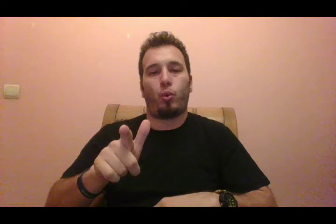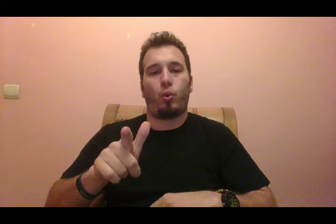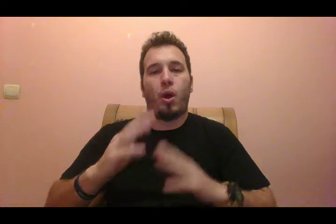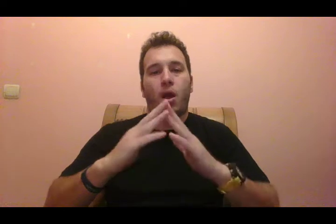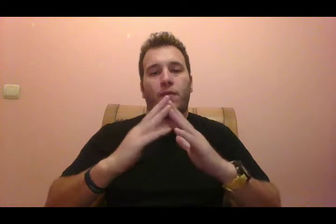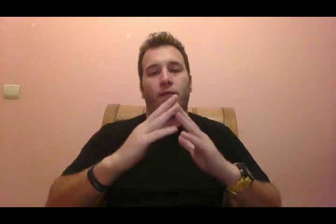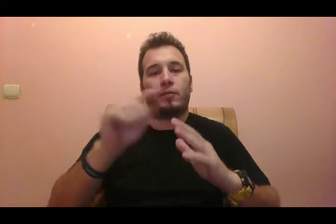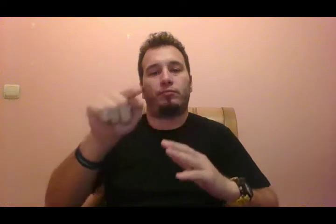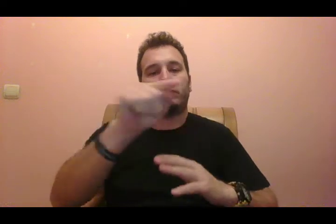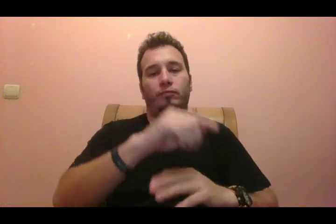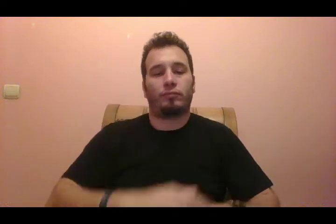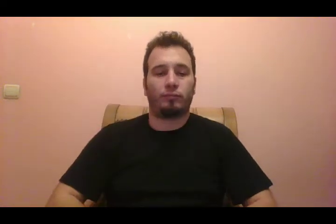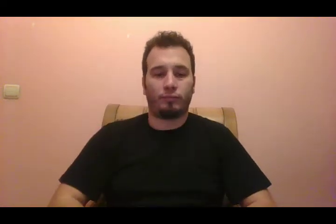farmhouse